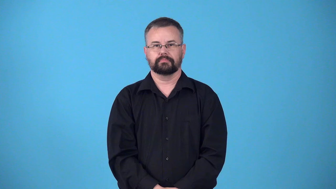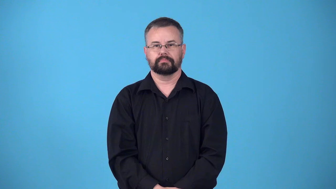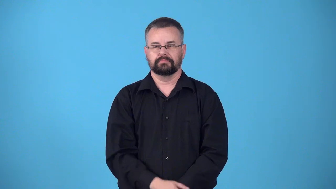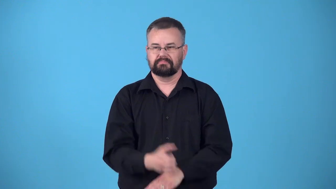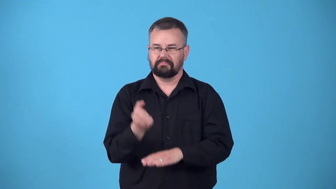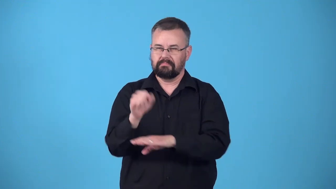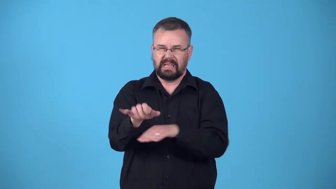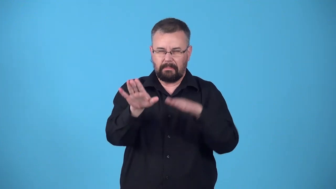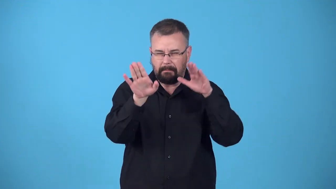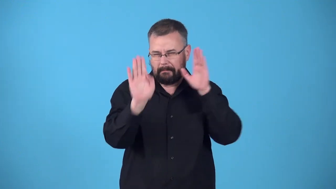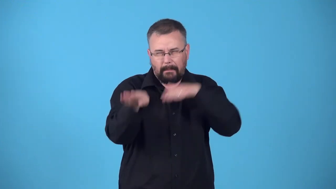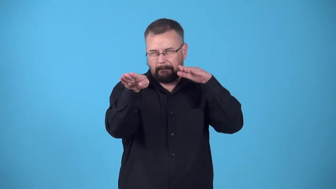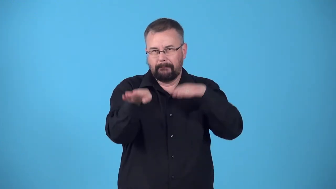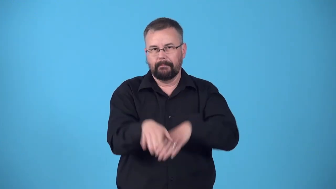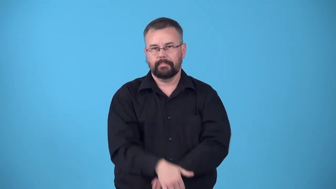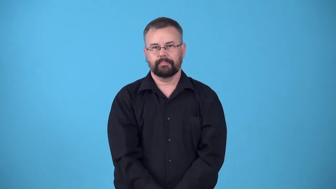eat someone alive